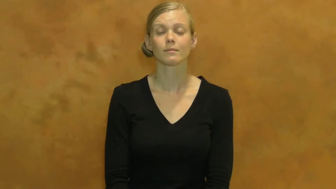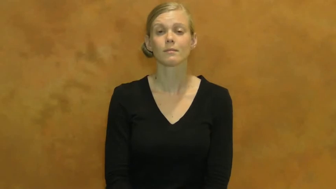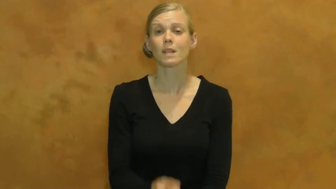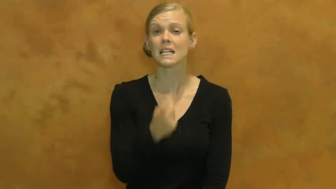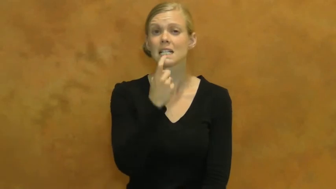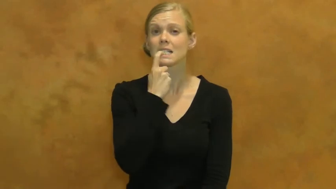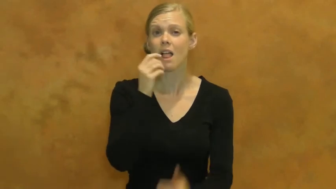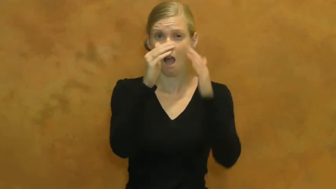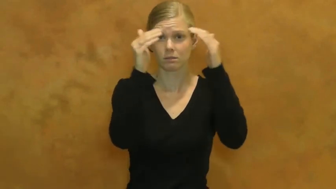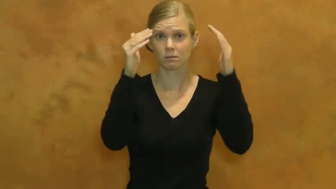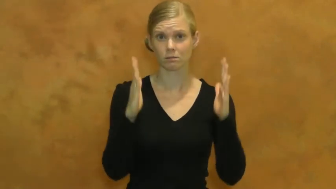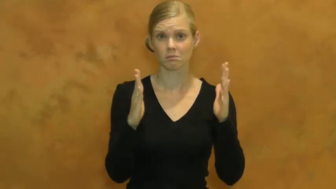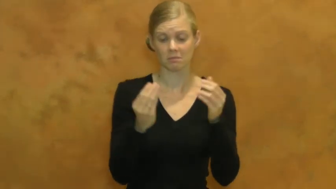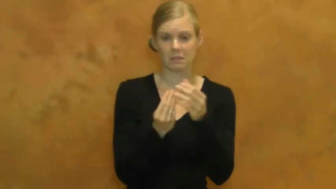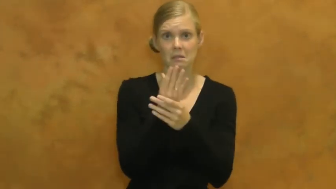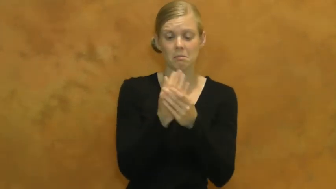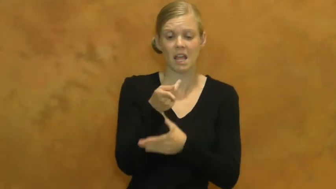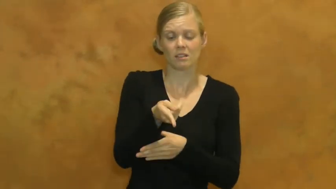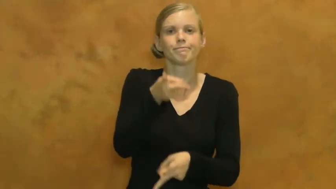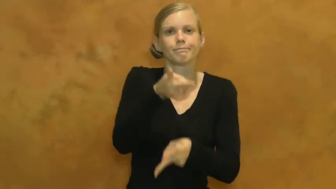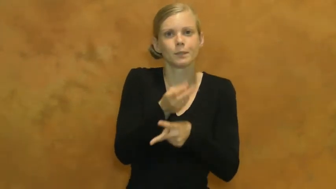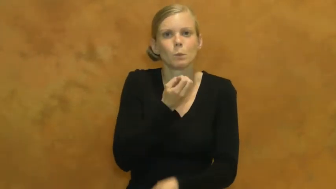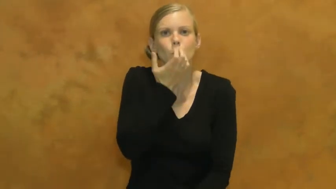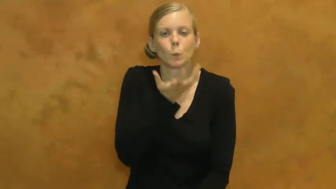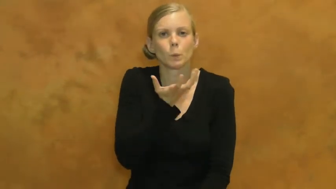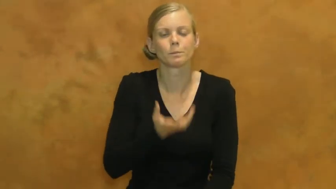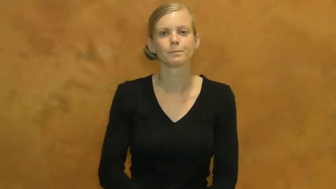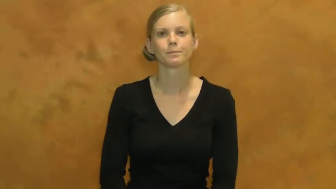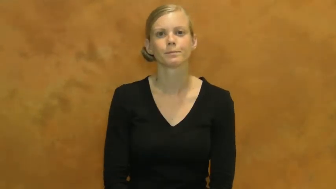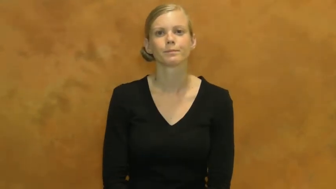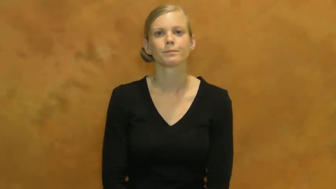conservatory